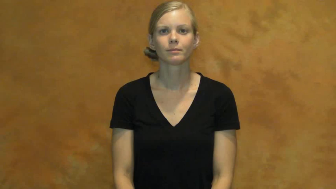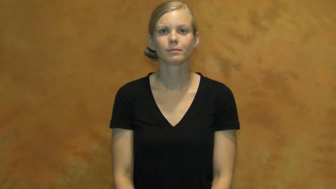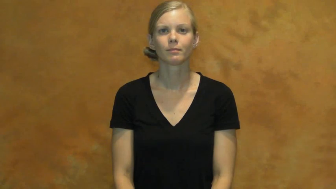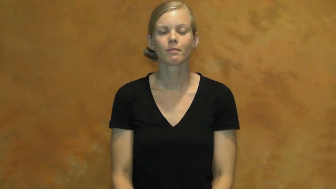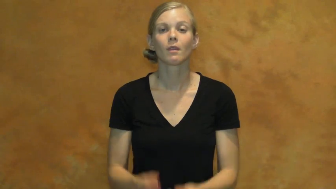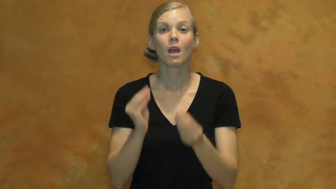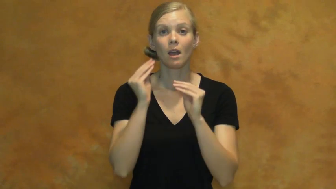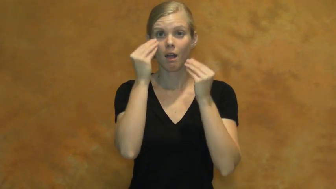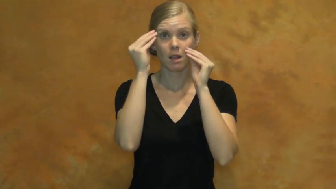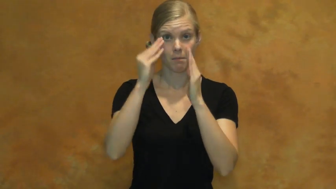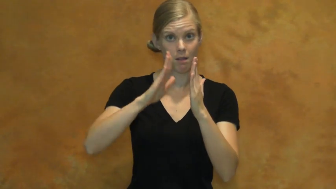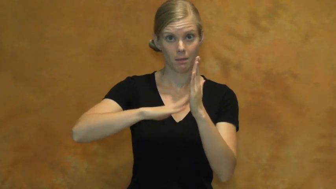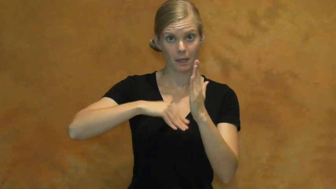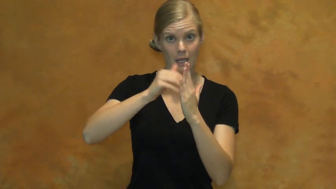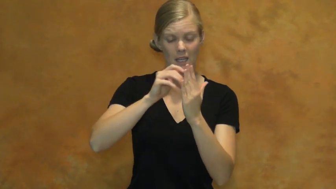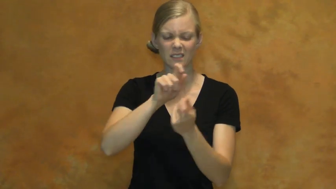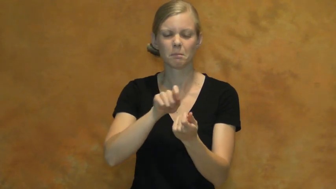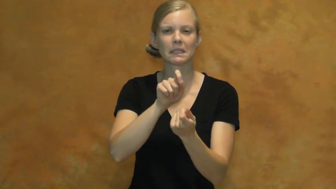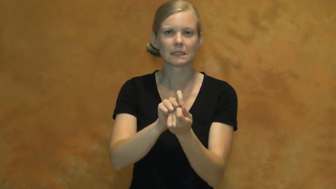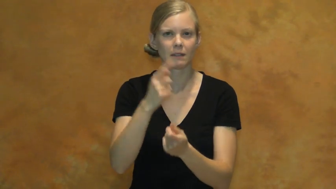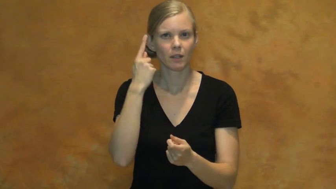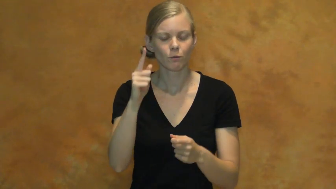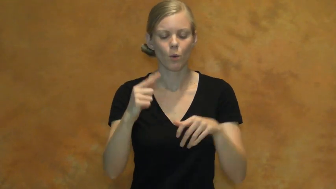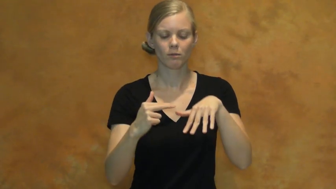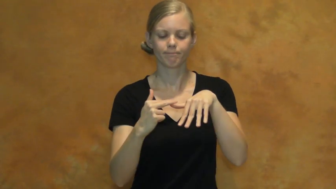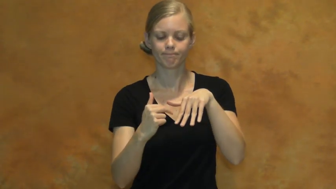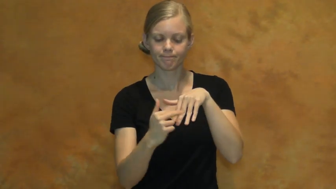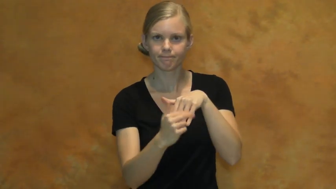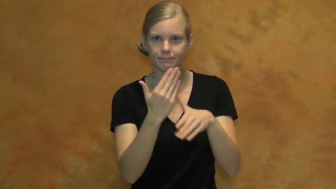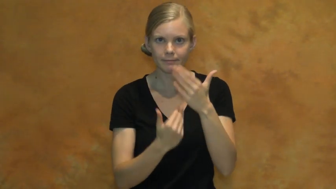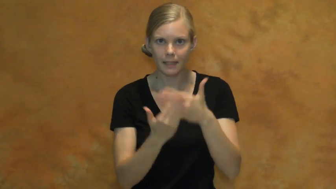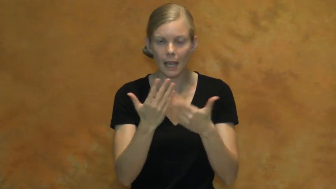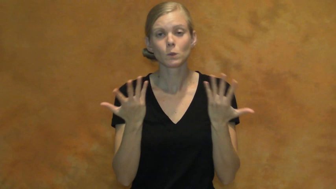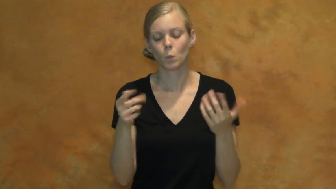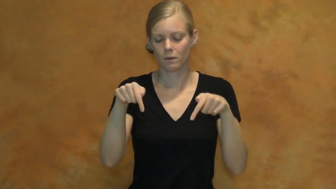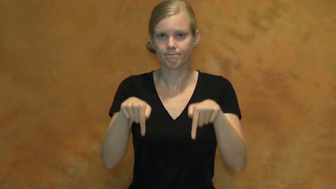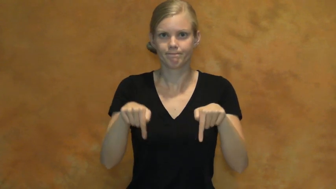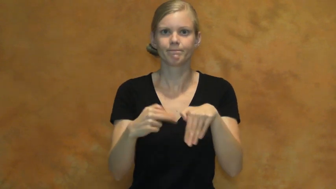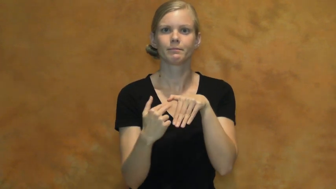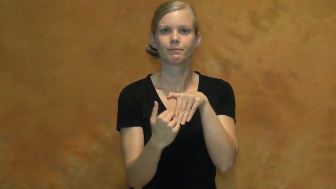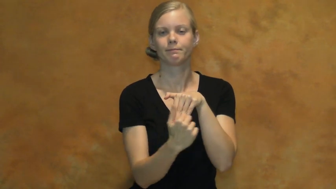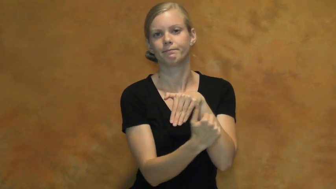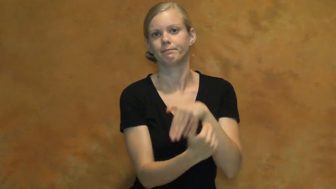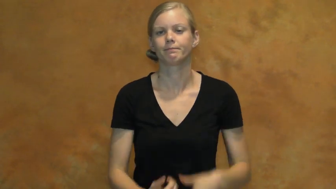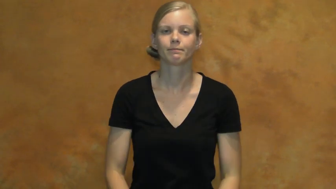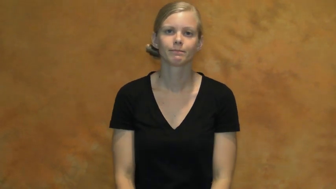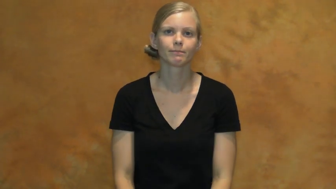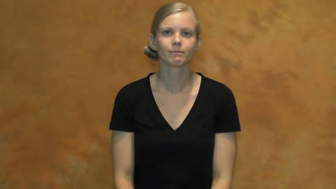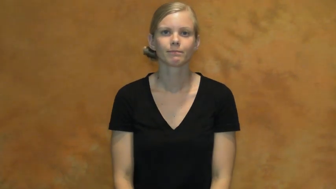nail polish